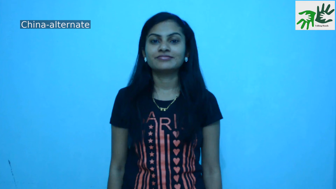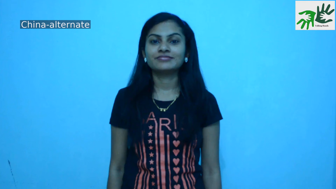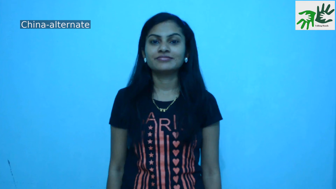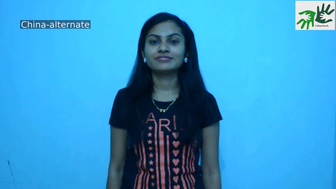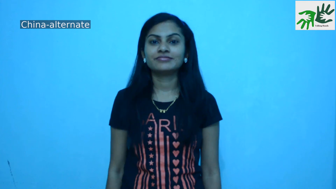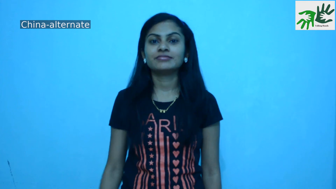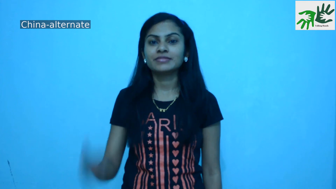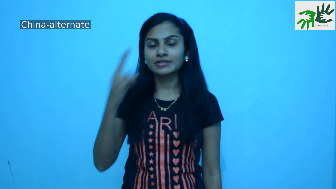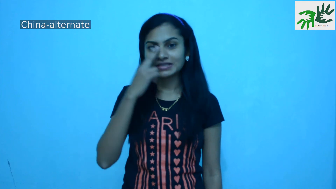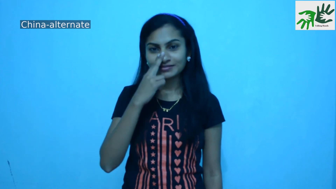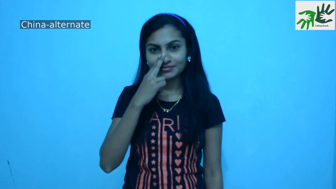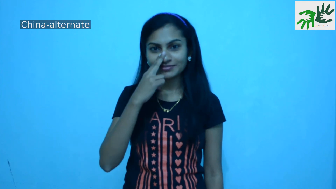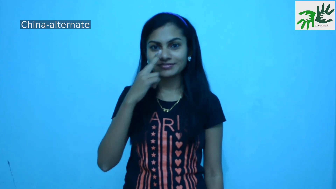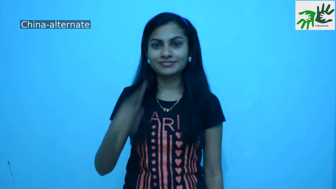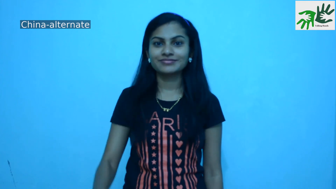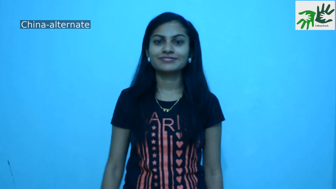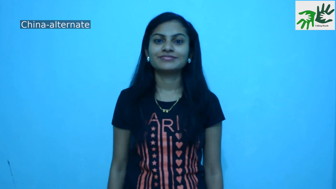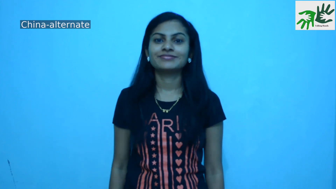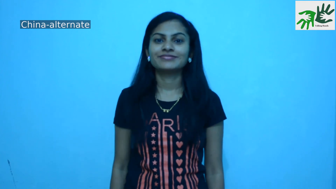China